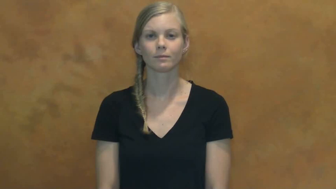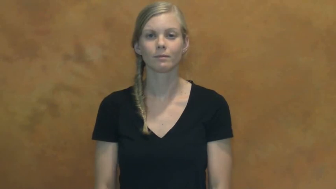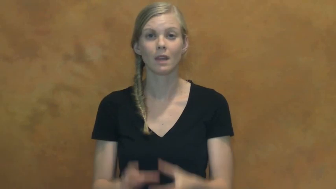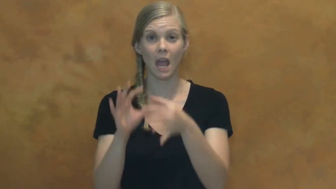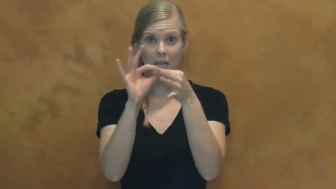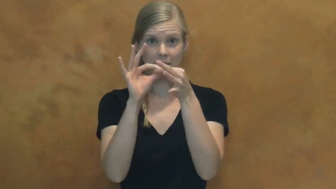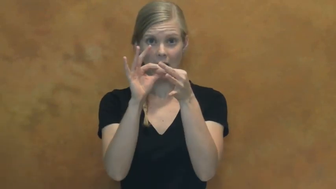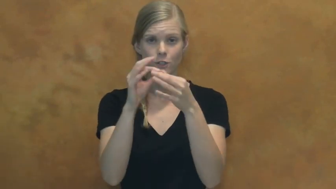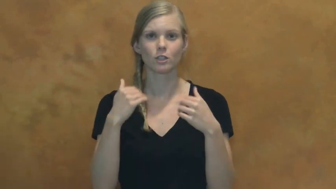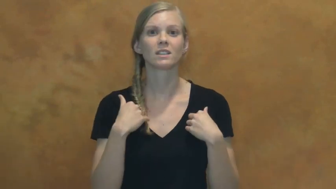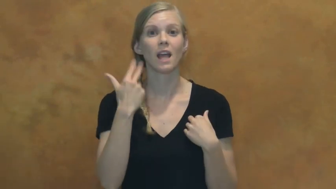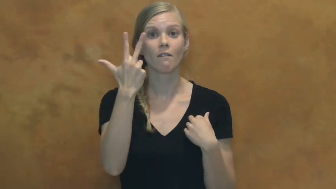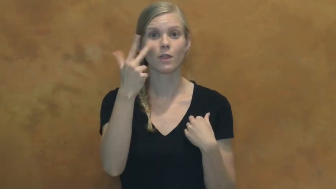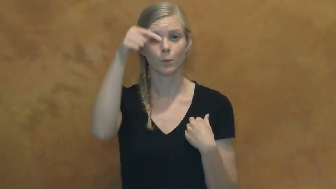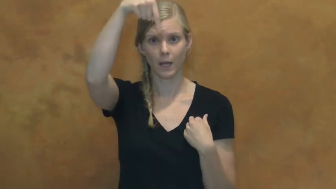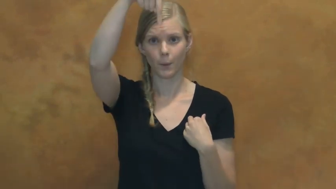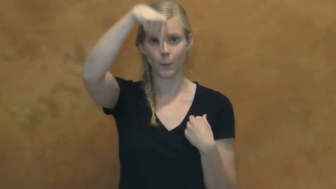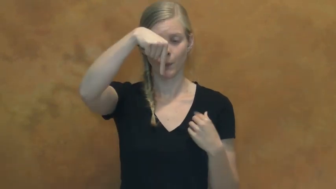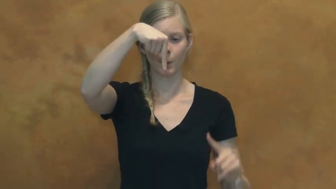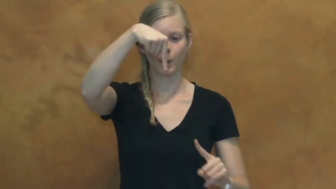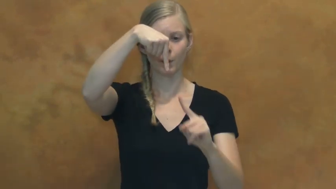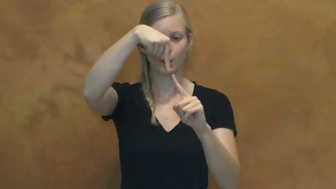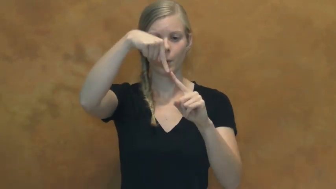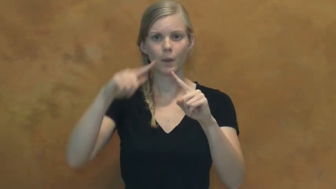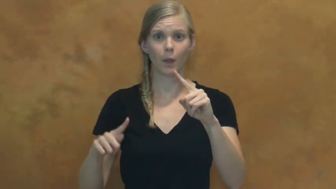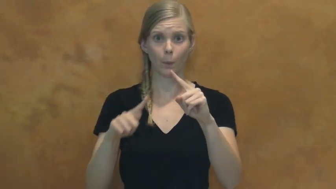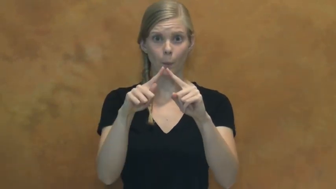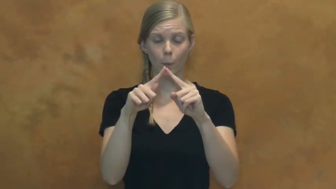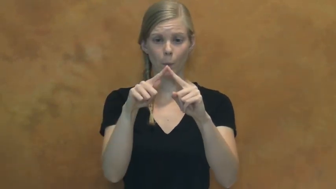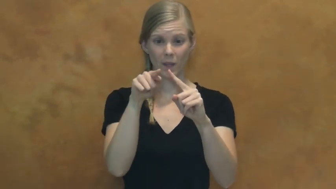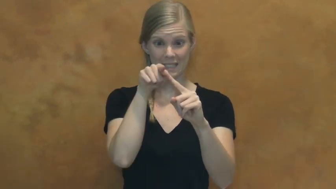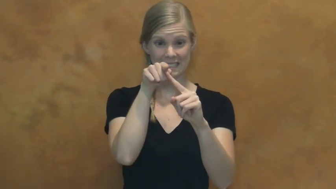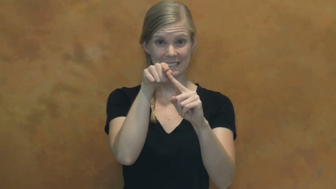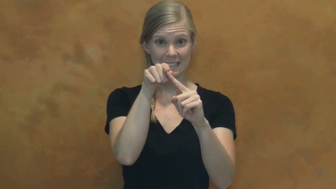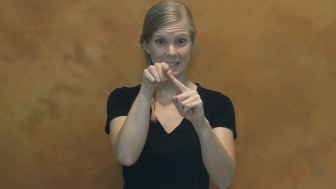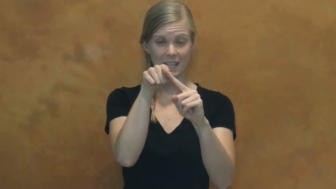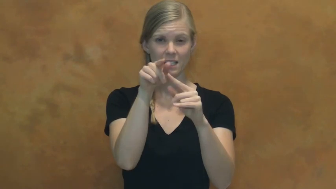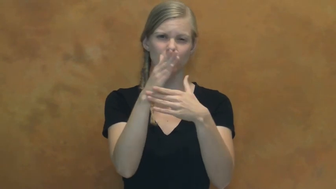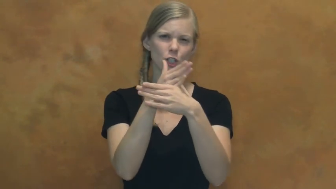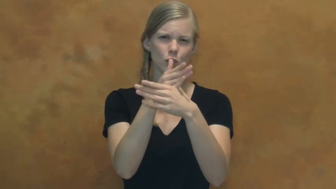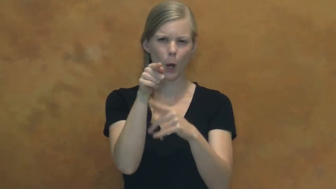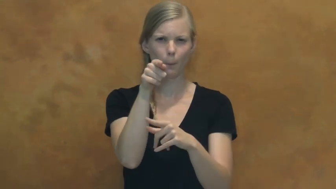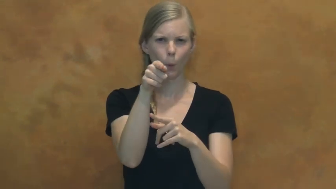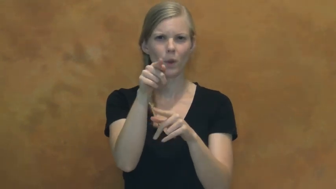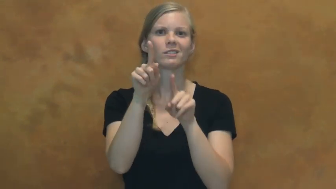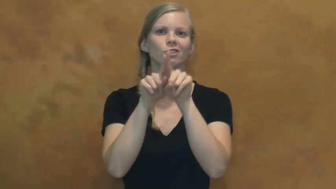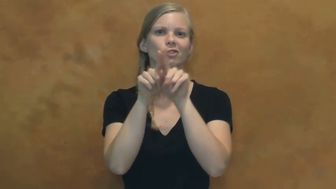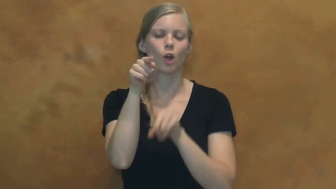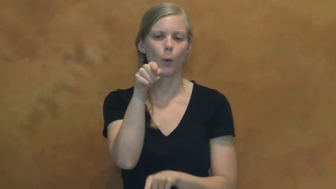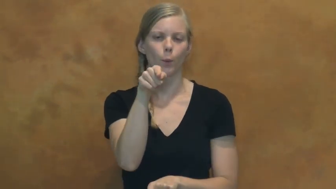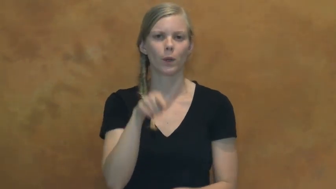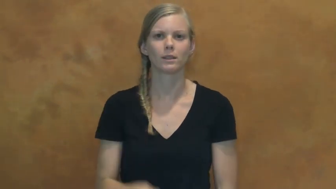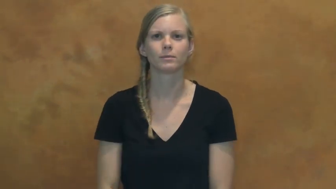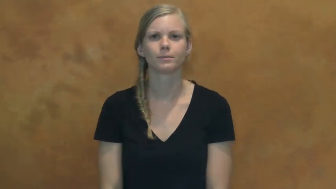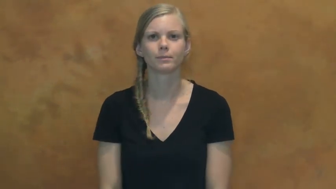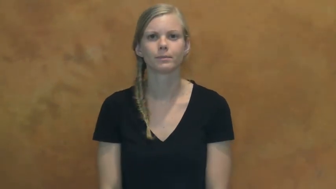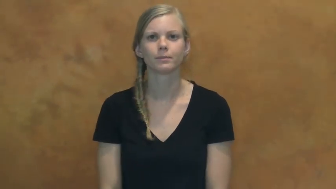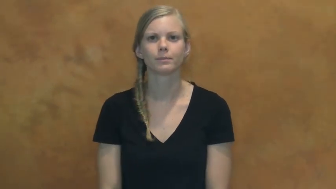star connection